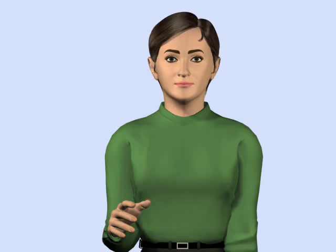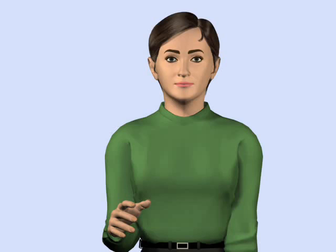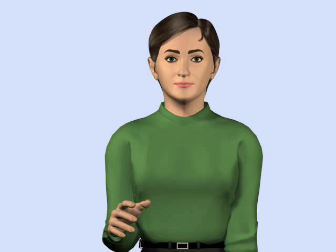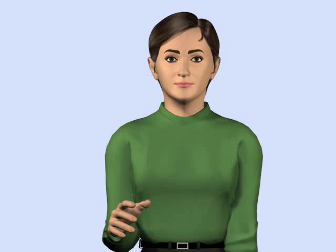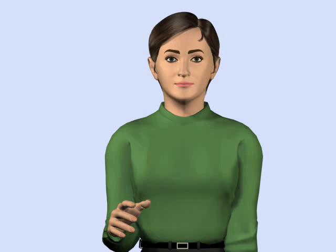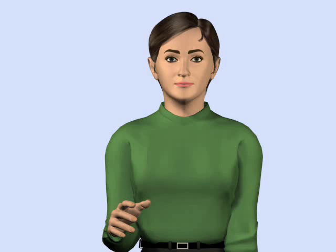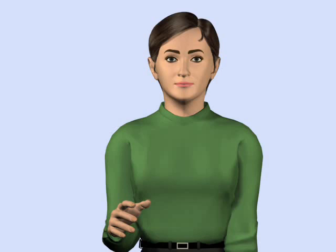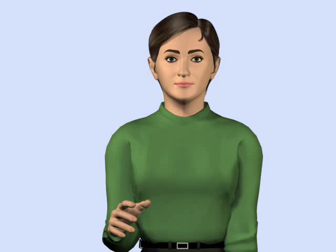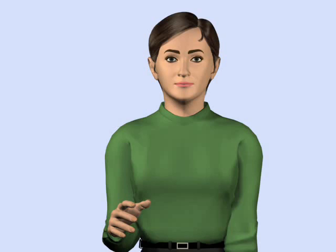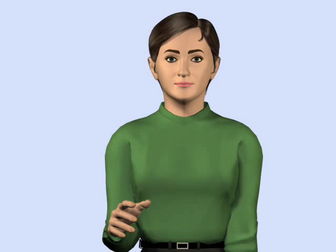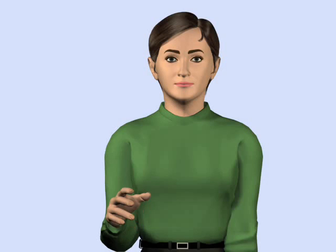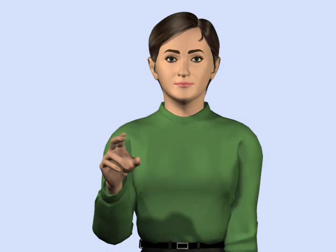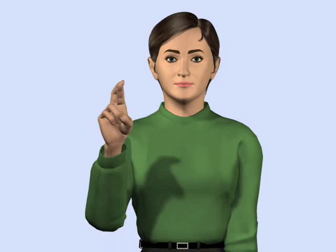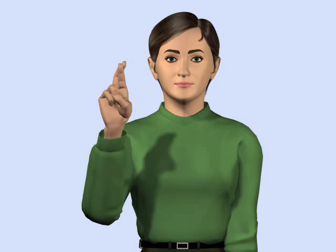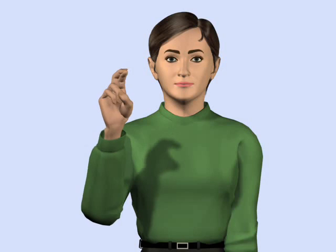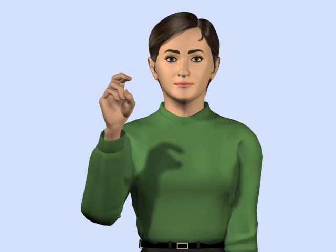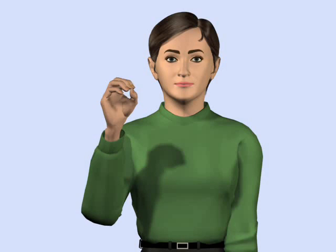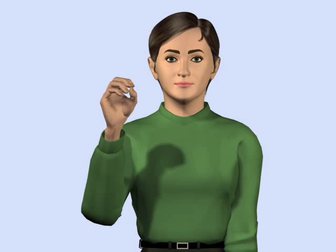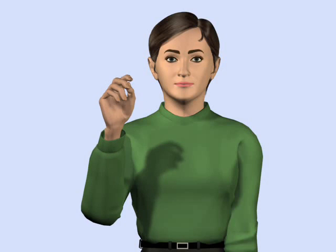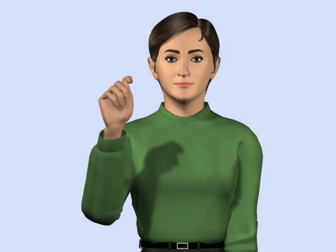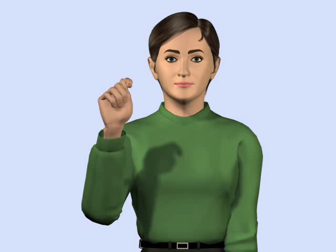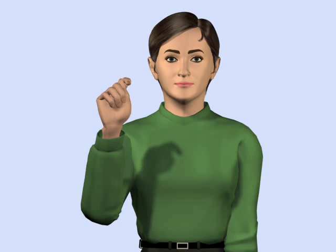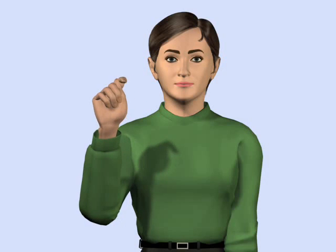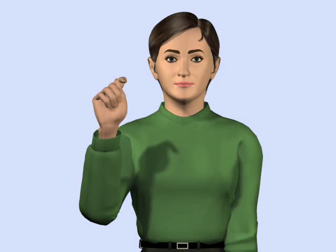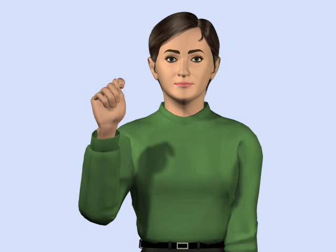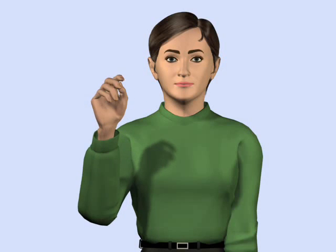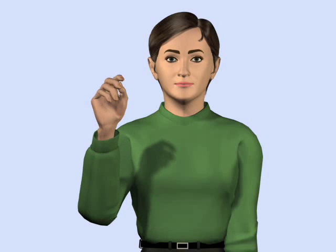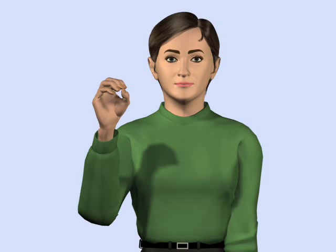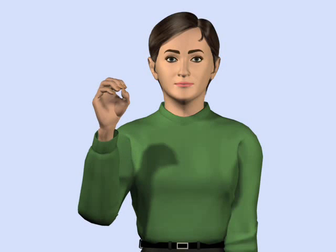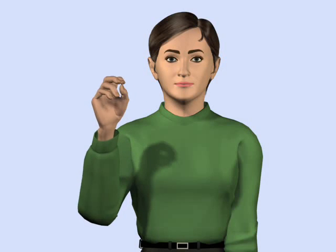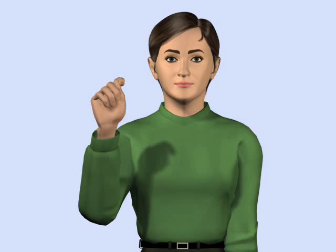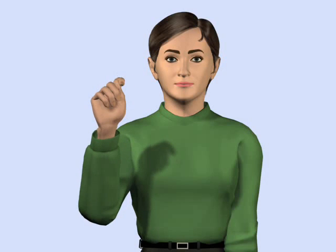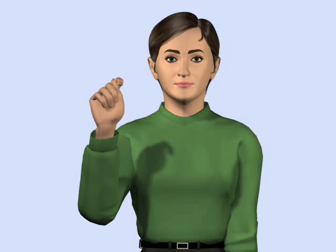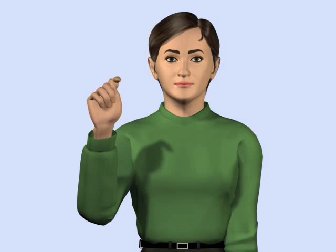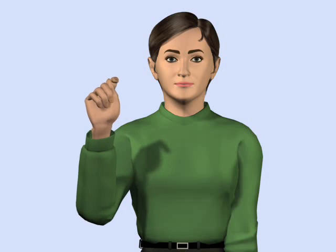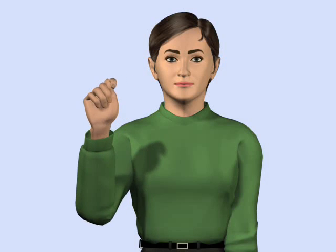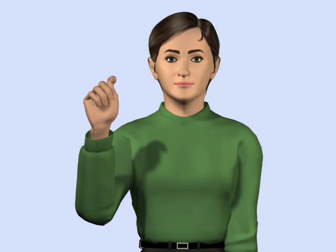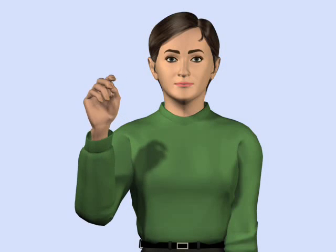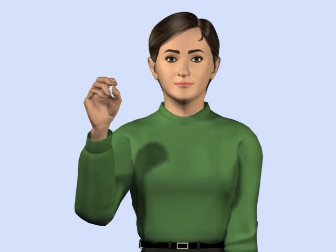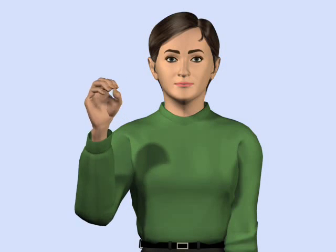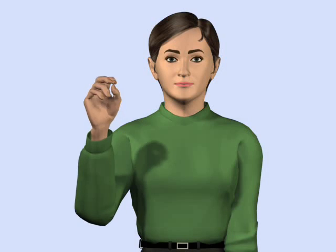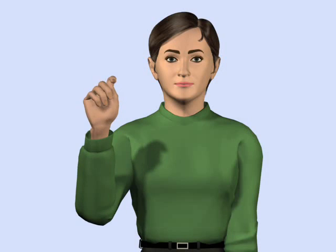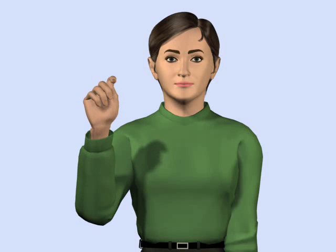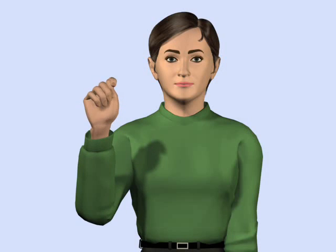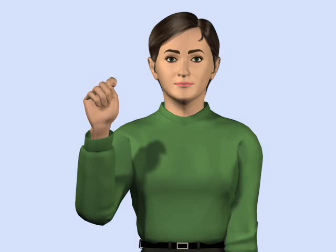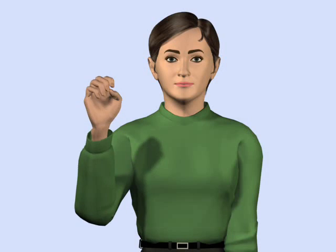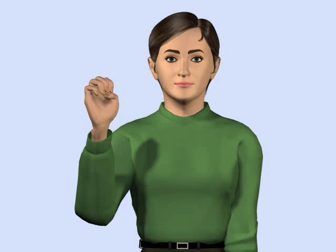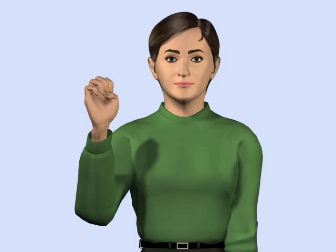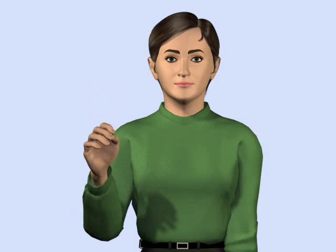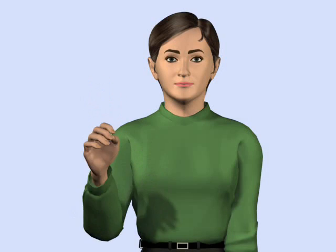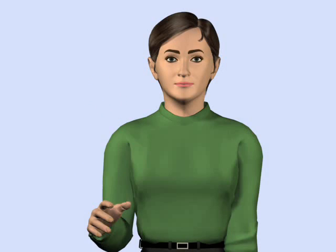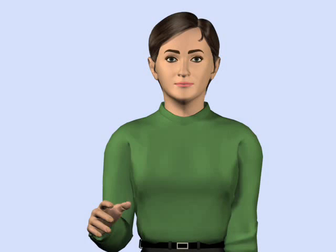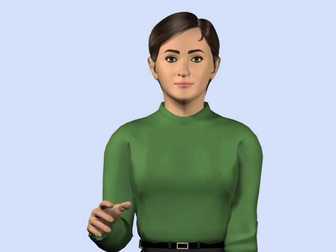rot-tot-tote